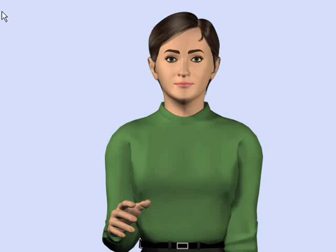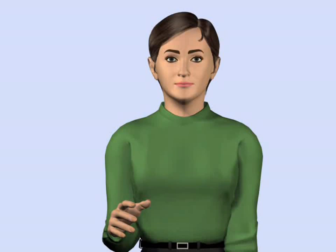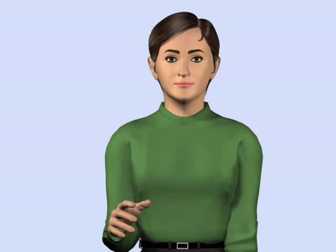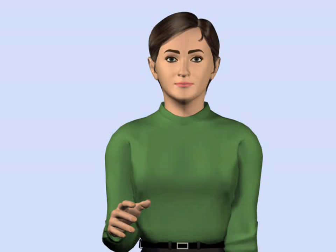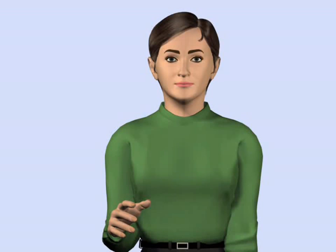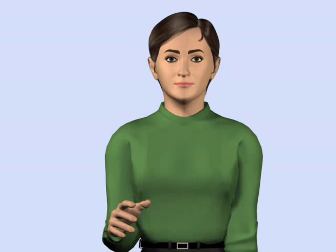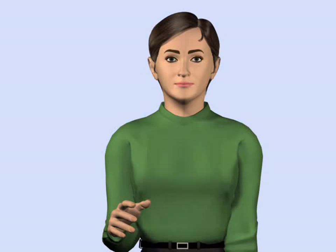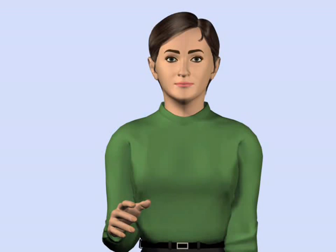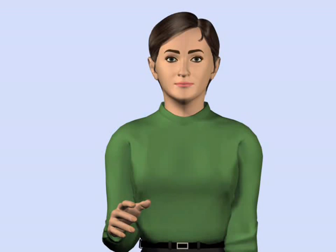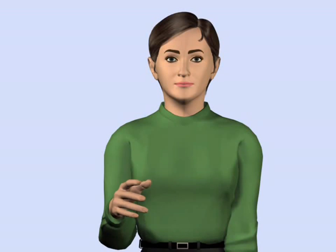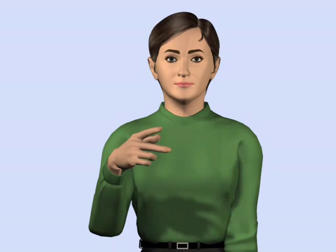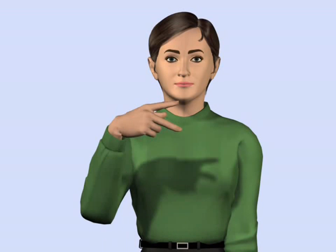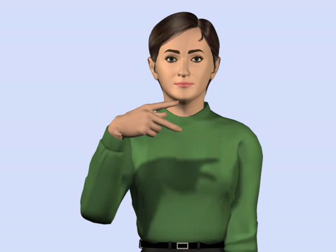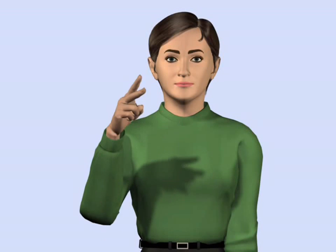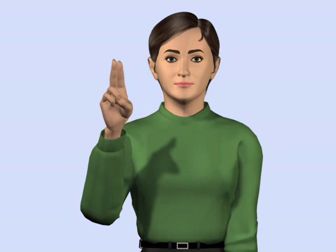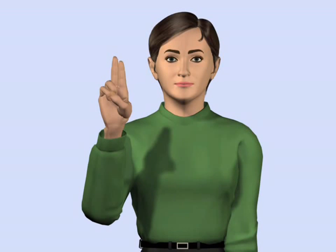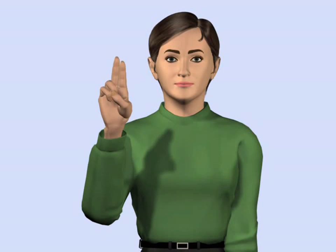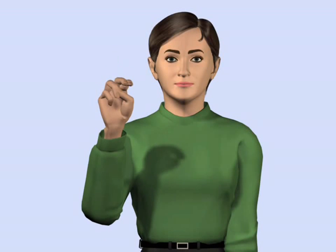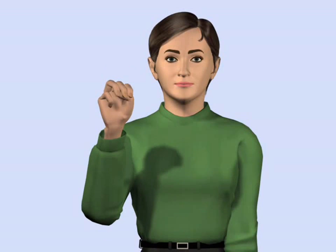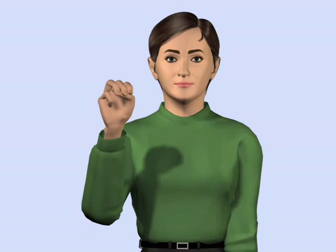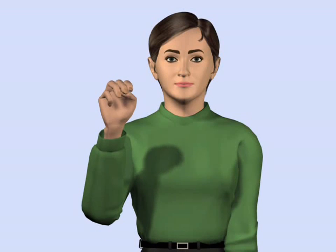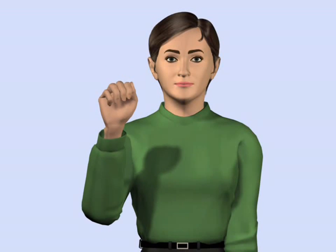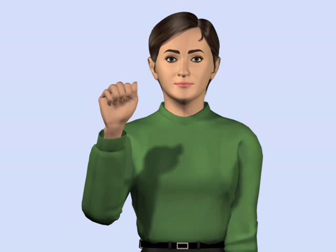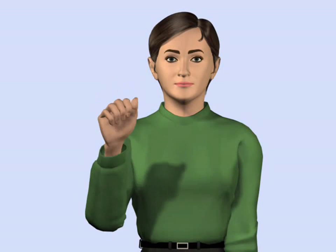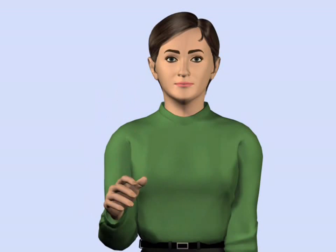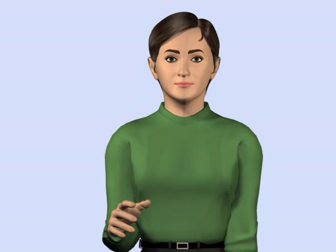puma